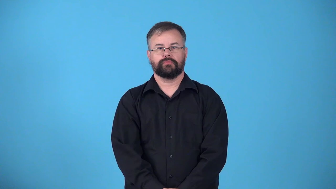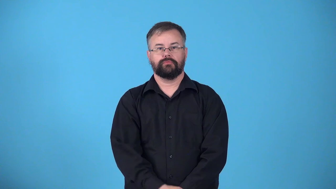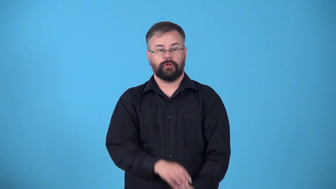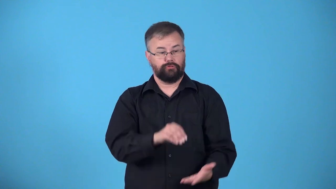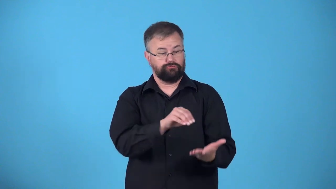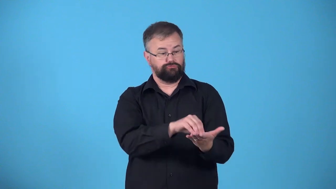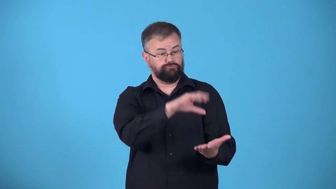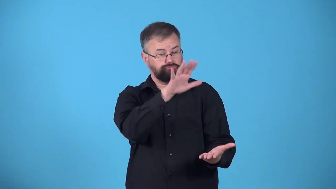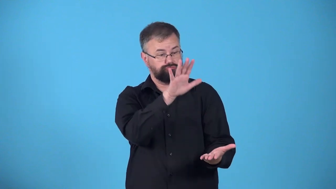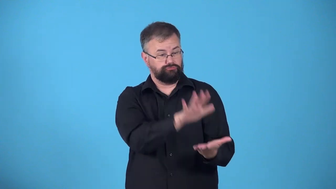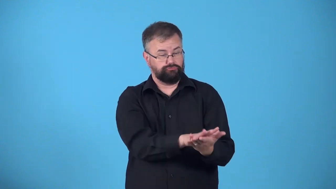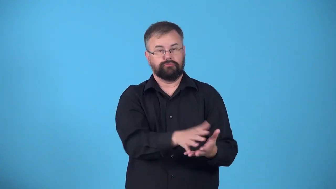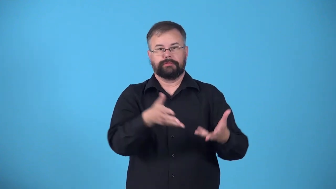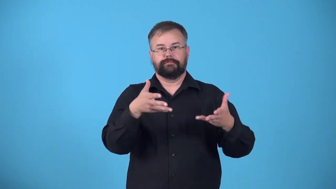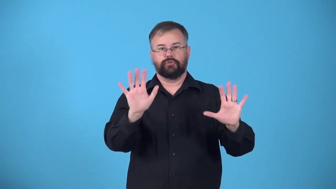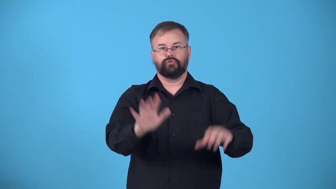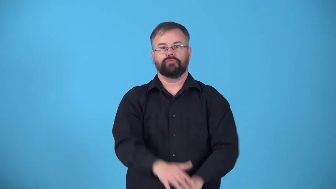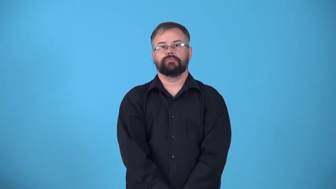have down,put down-record on paper